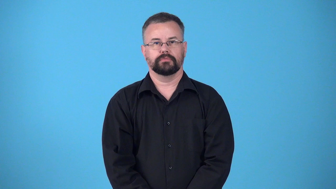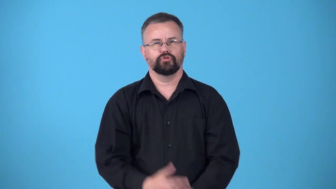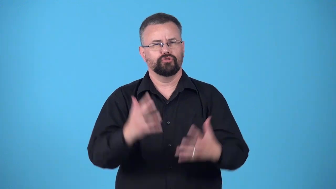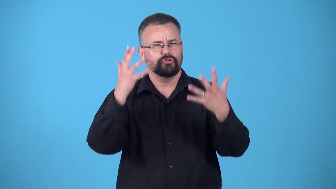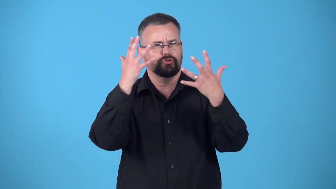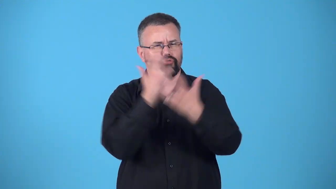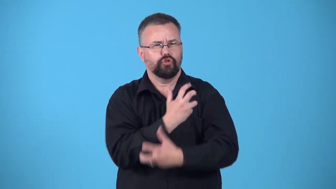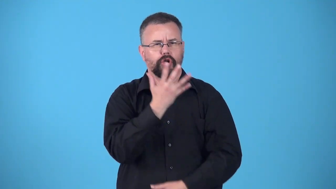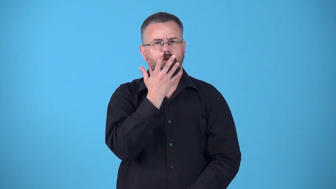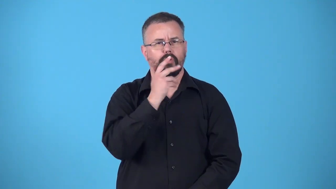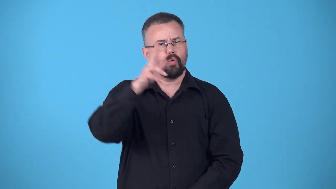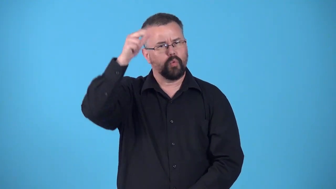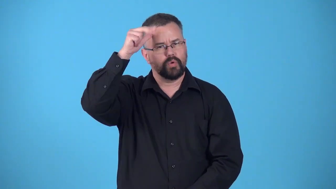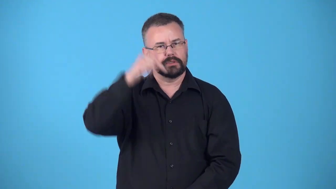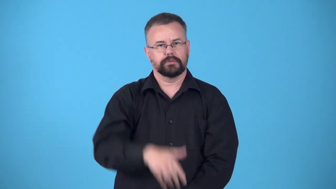dark horse